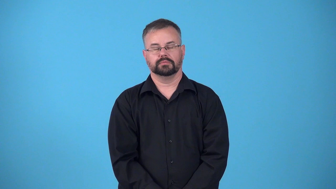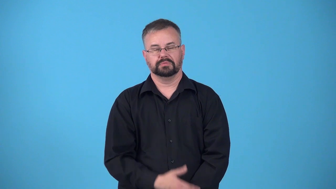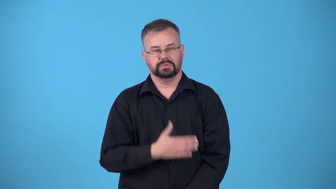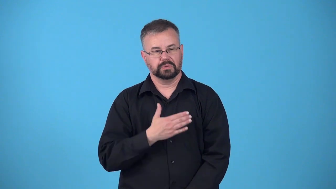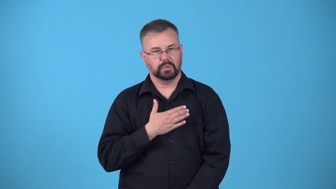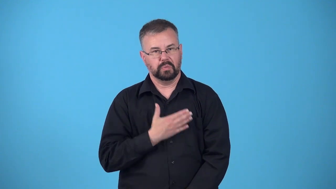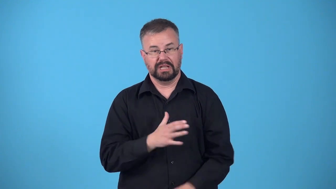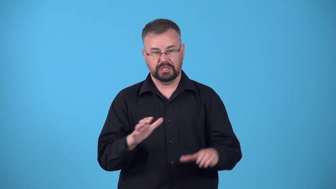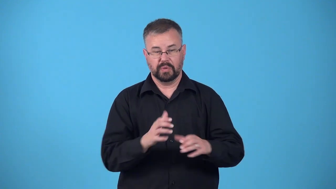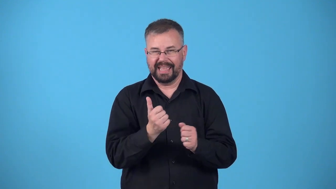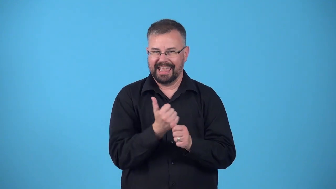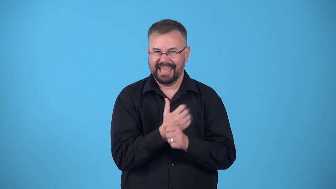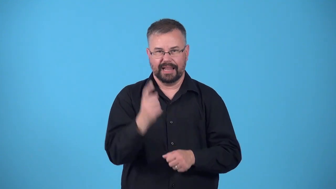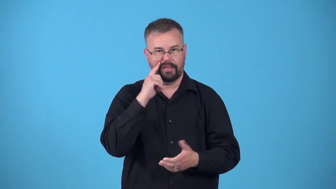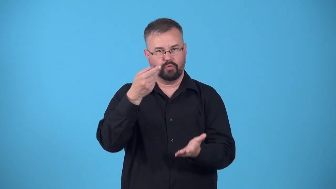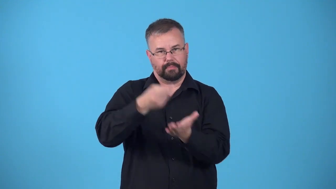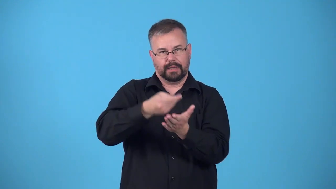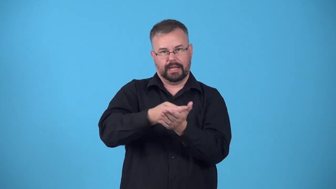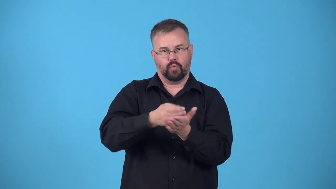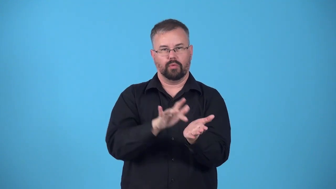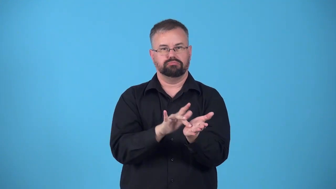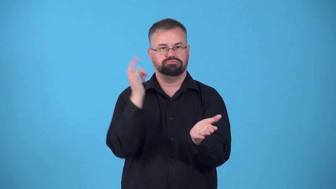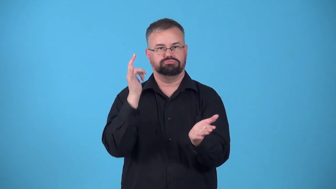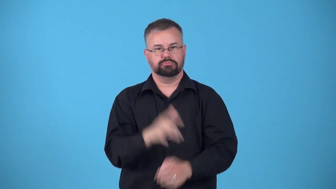unscrupulous